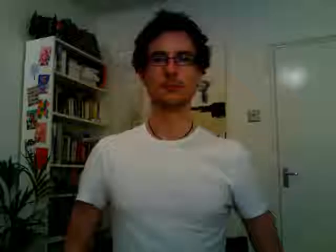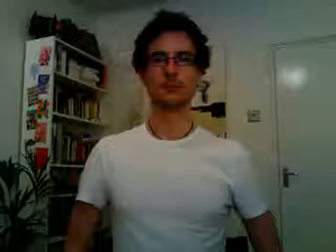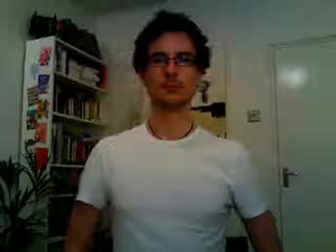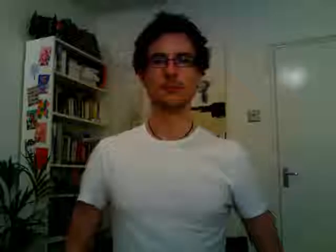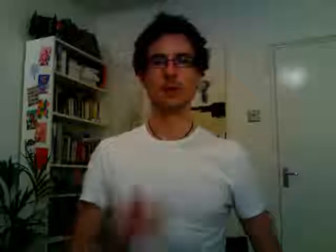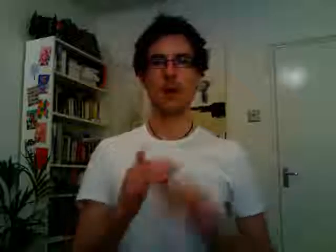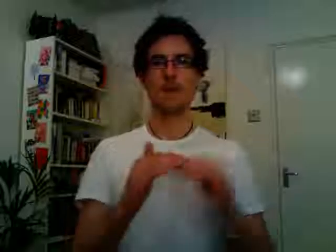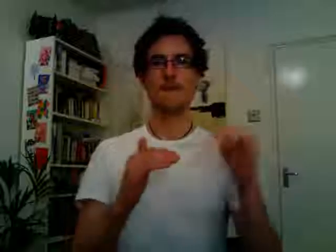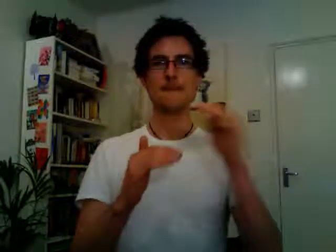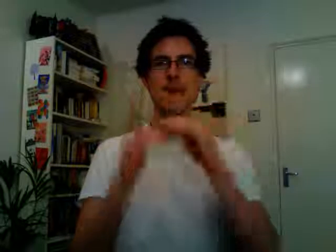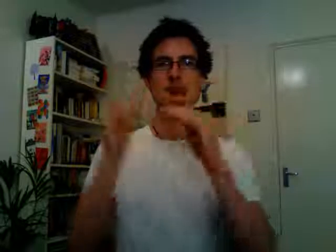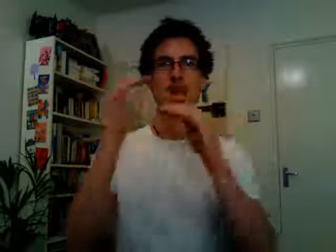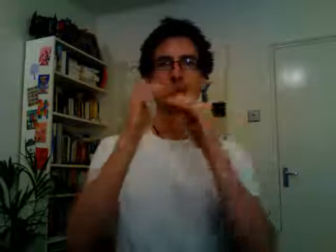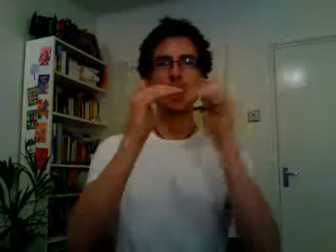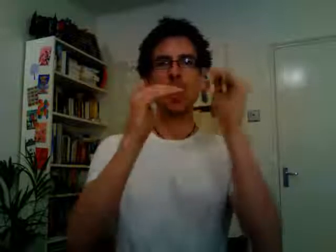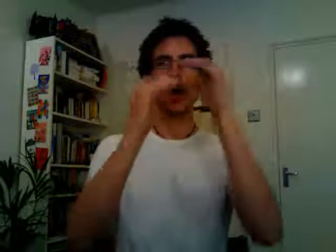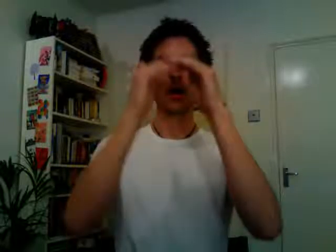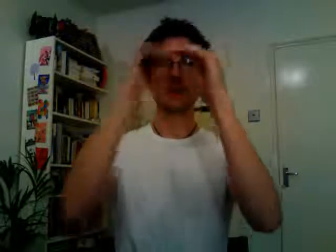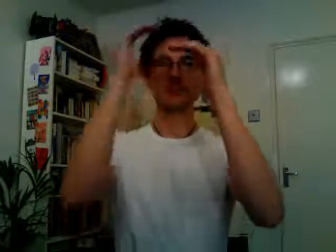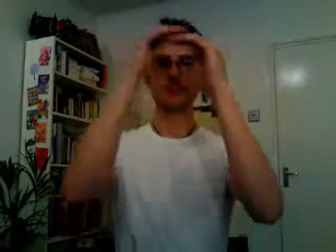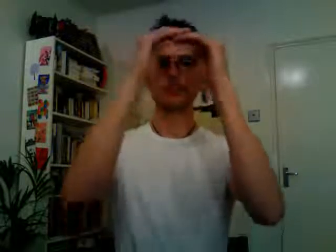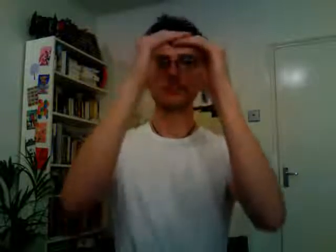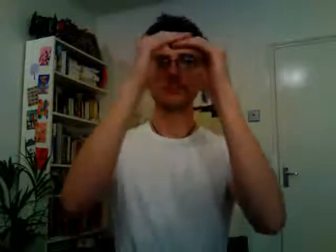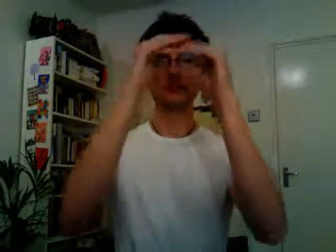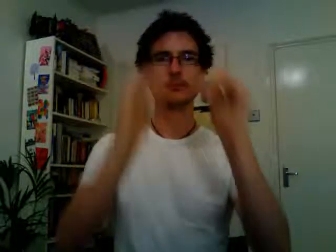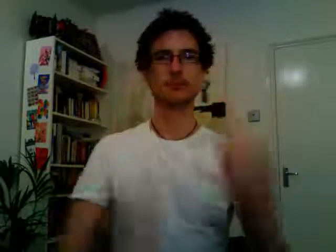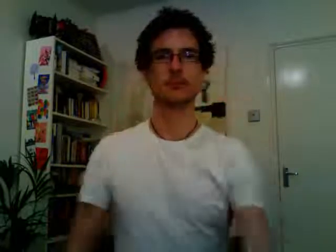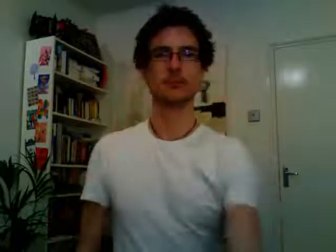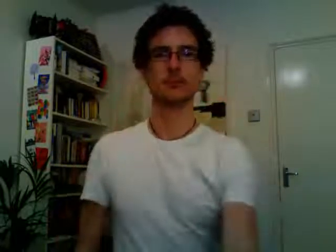builder